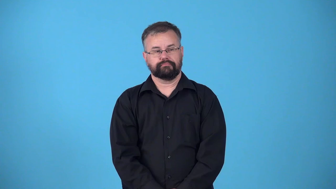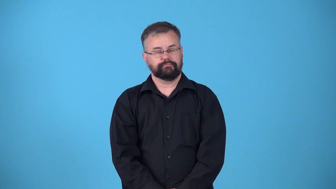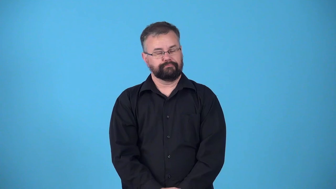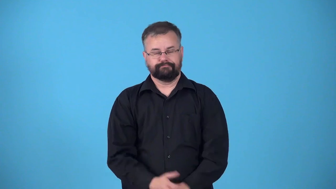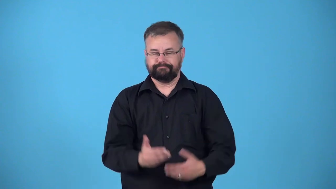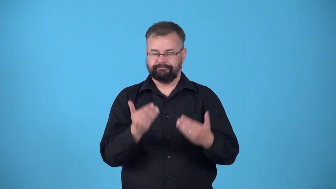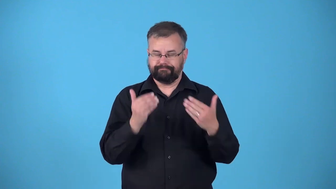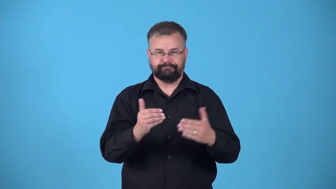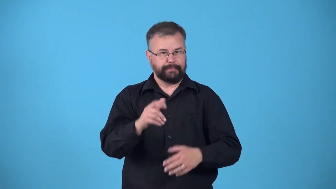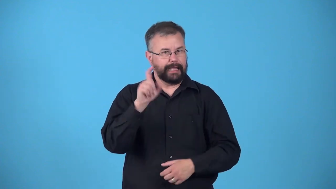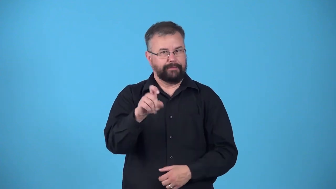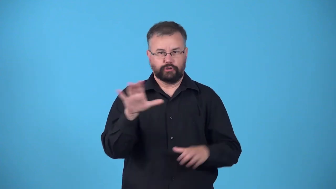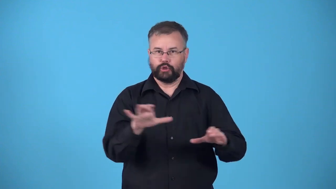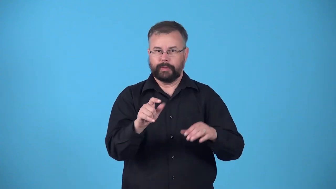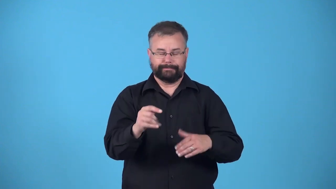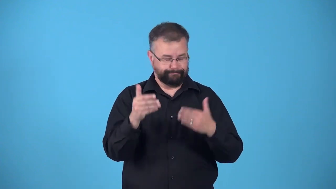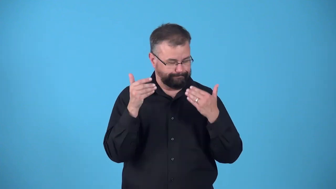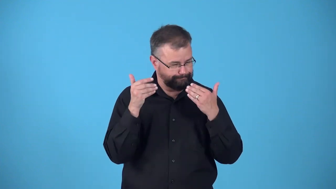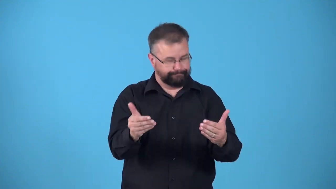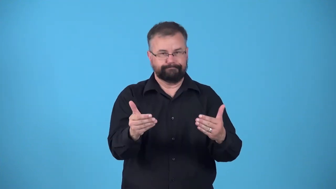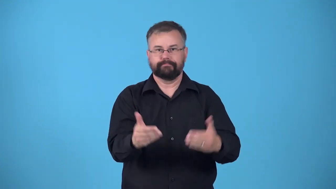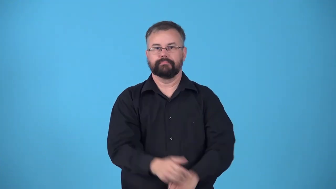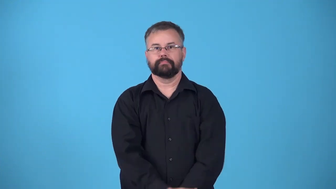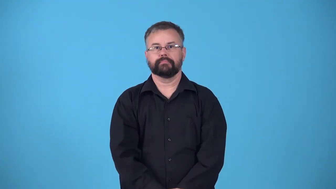get it over with